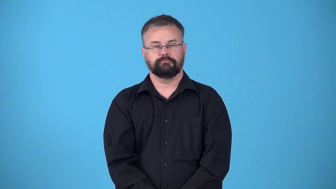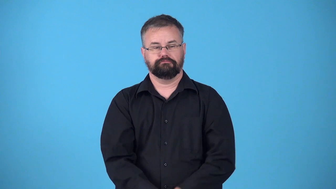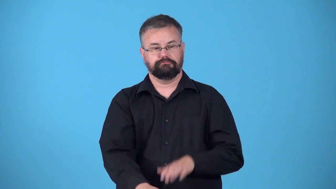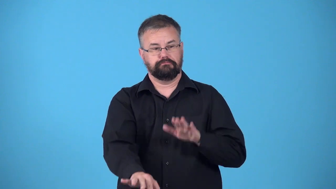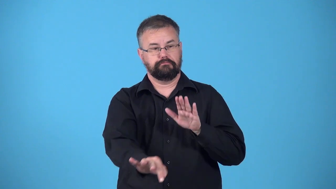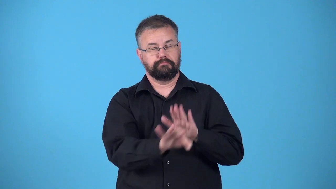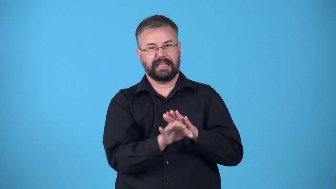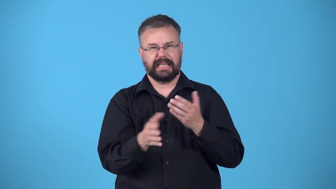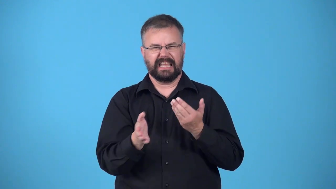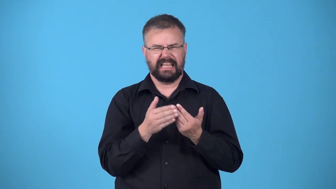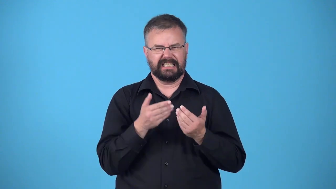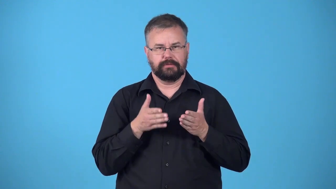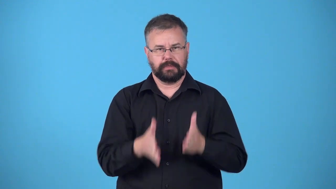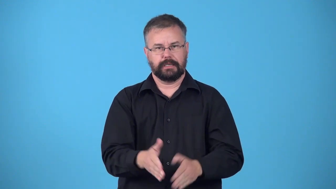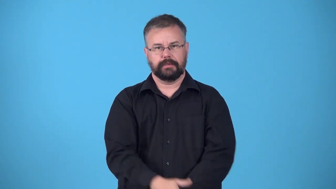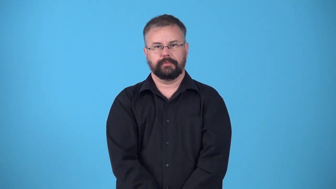cop out